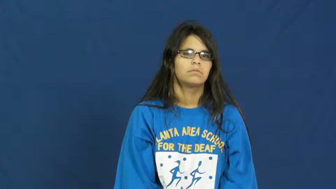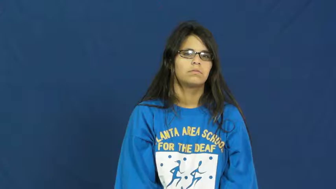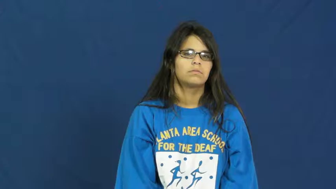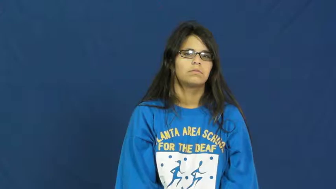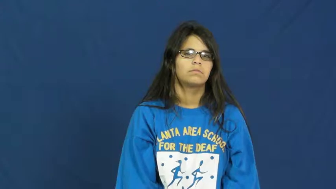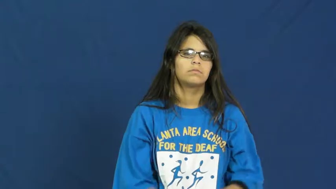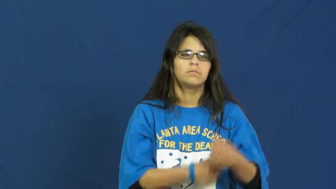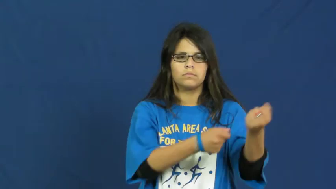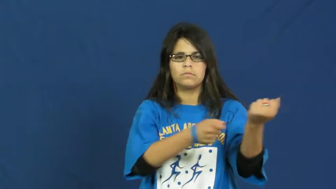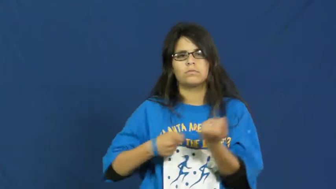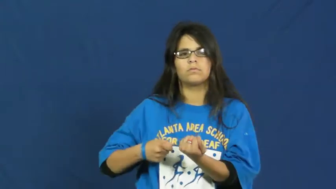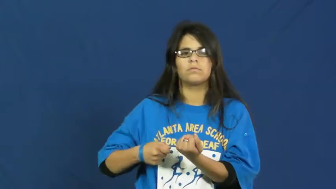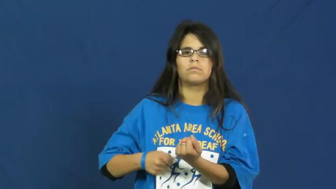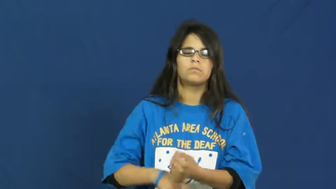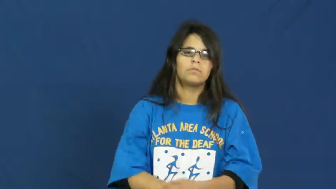yank,yank at,yank on,jerk,jerk on